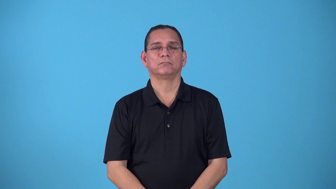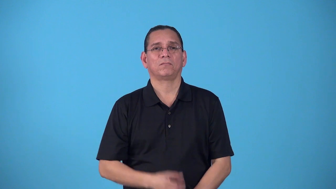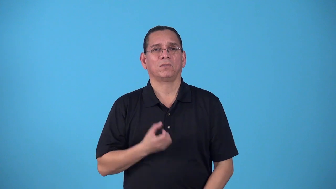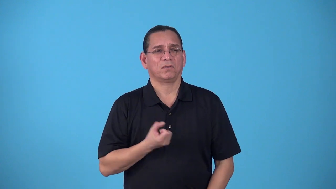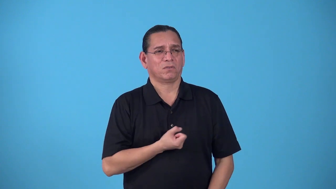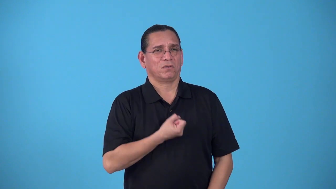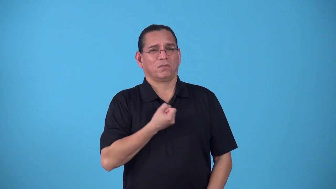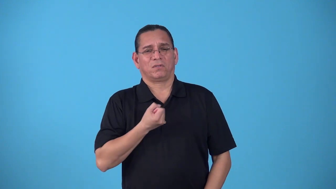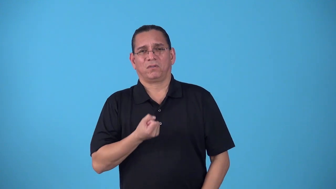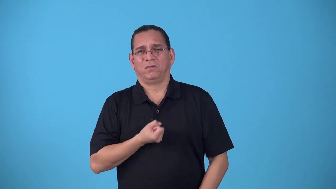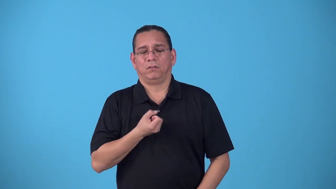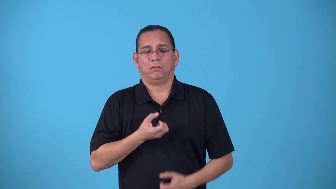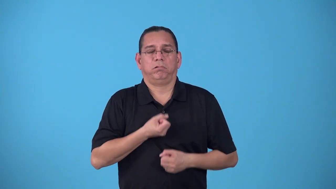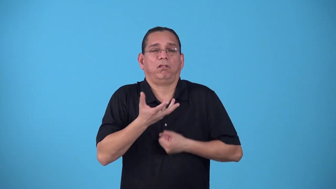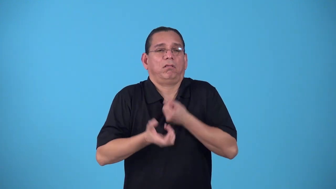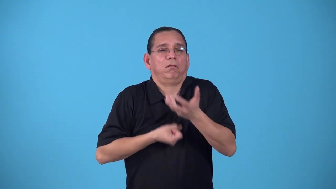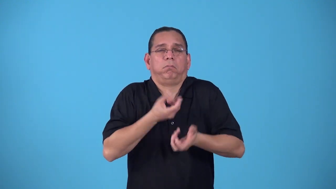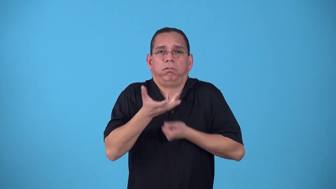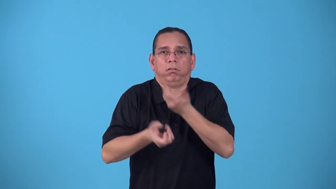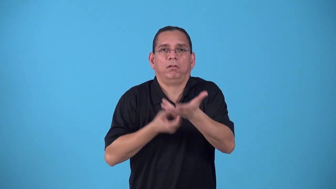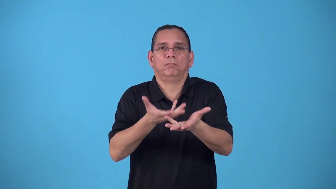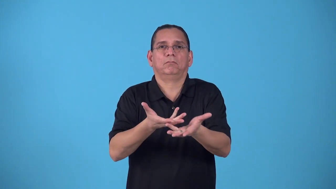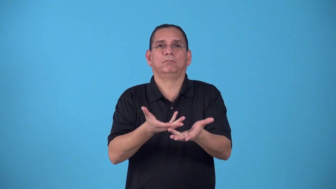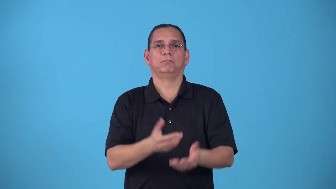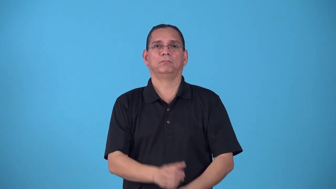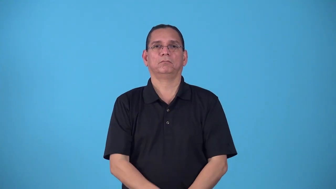spill out emotions